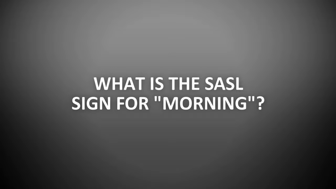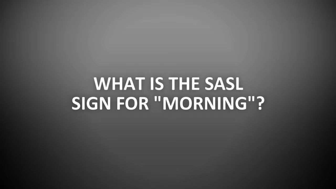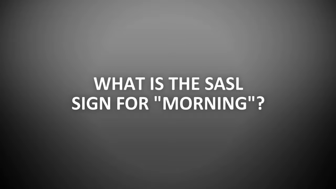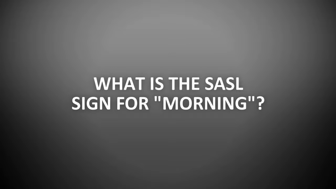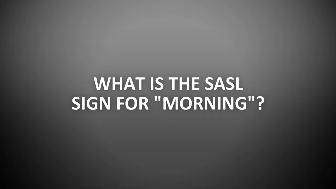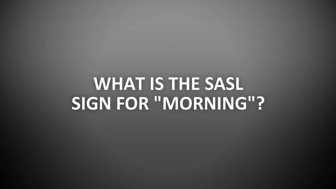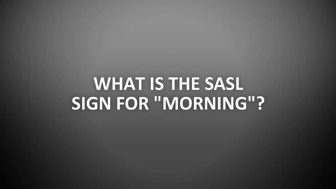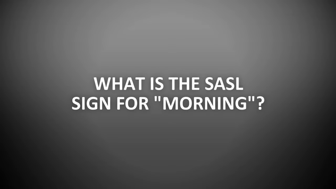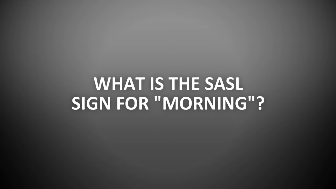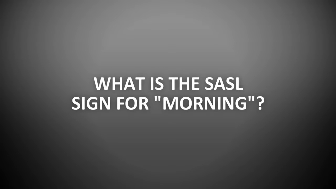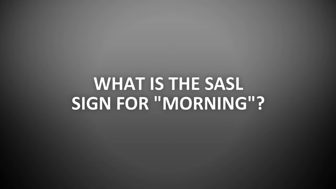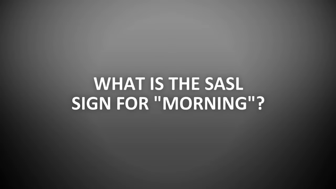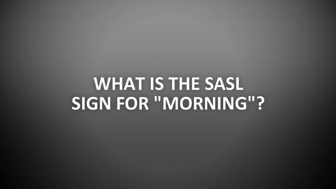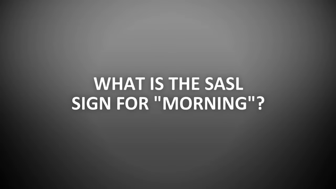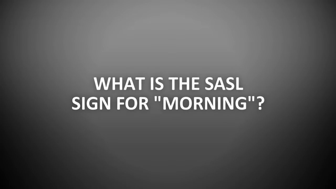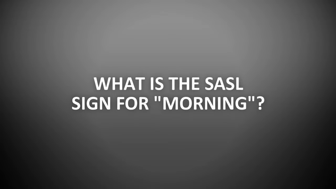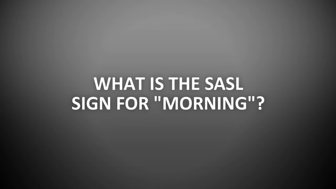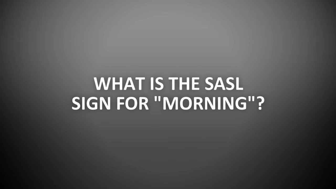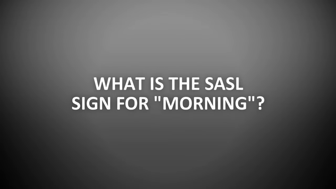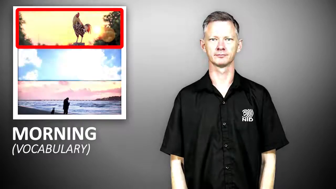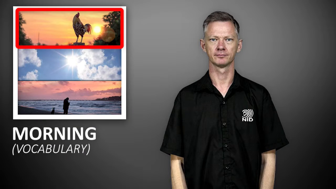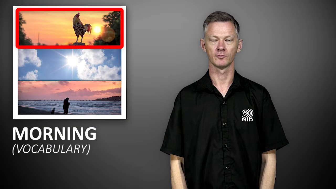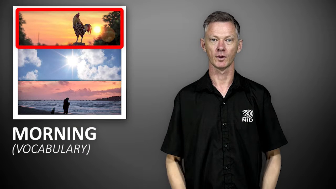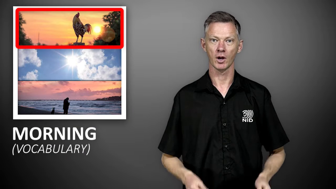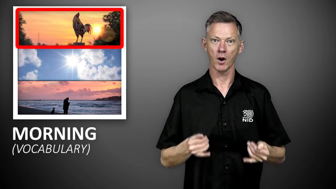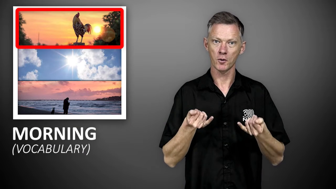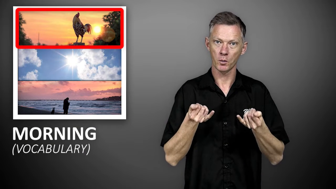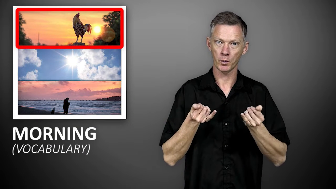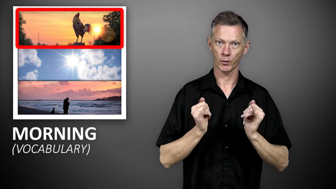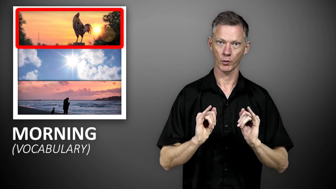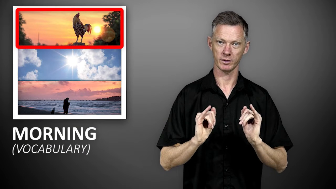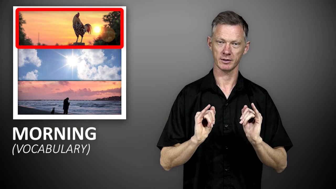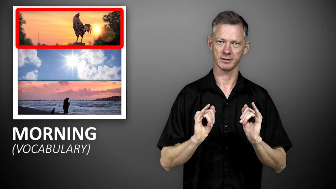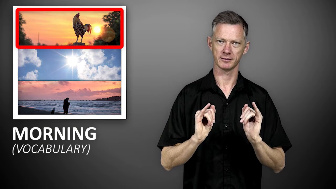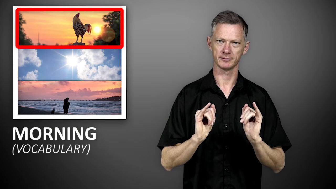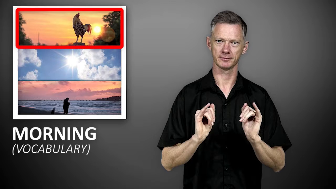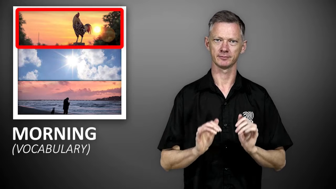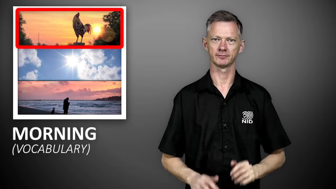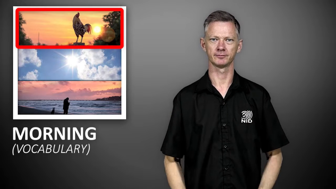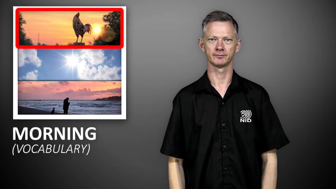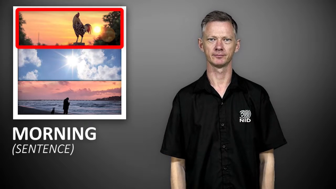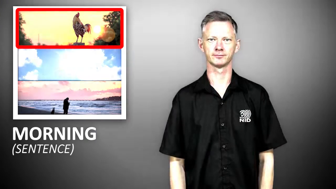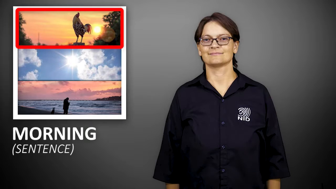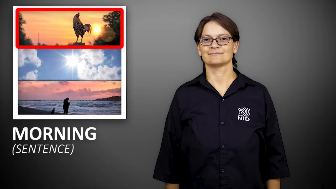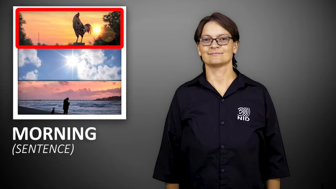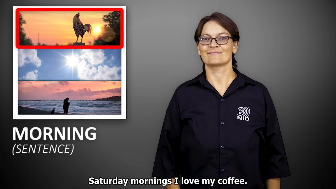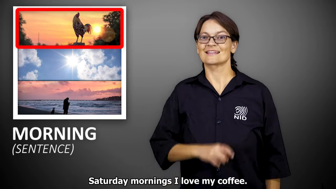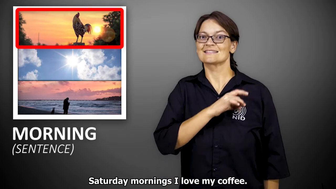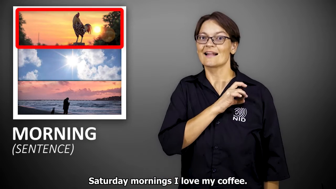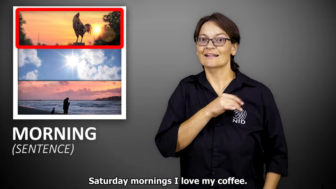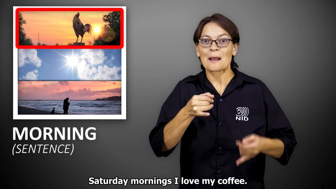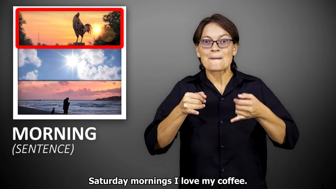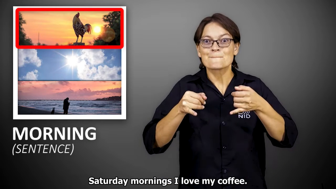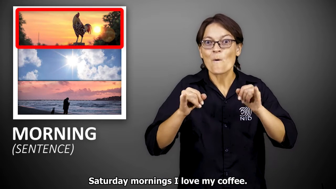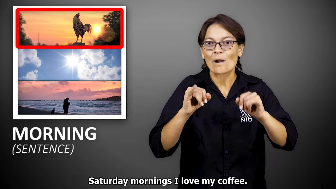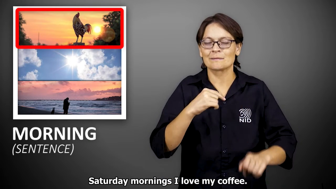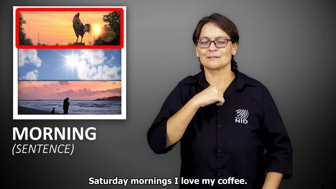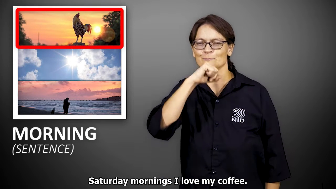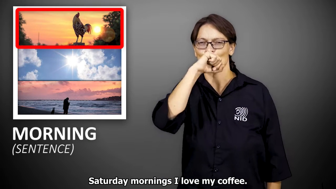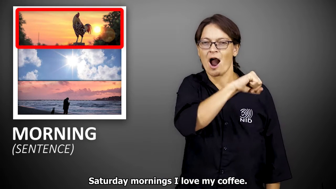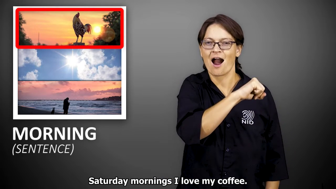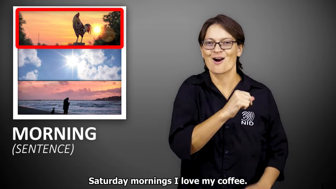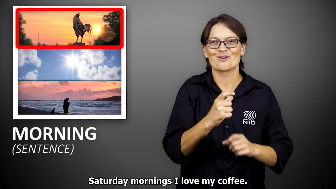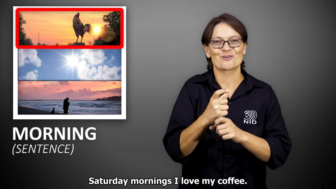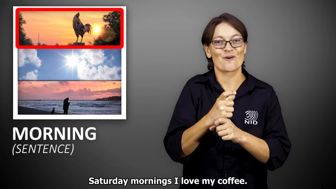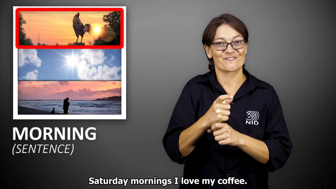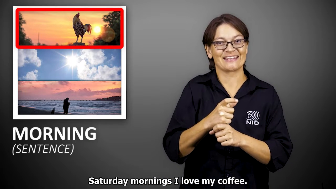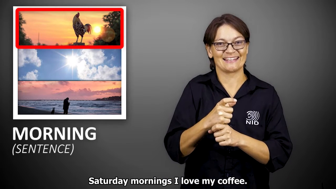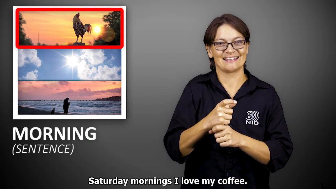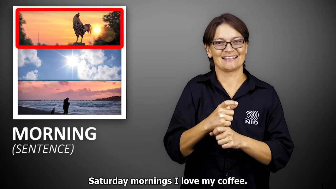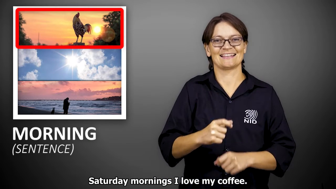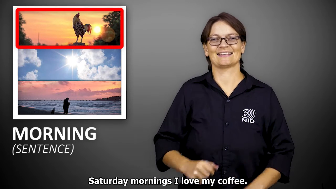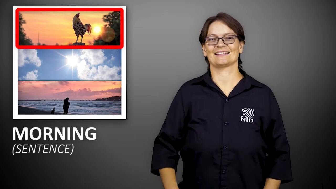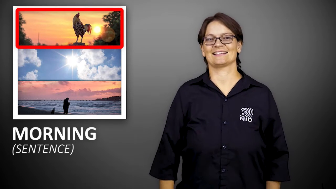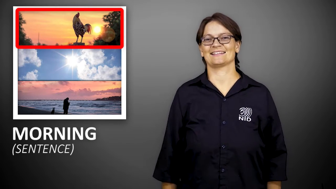Morning